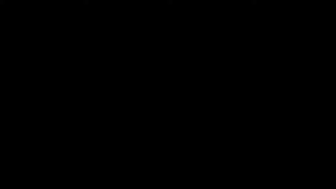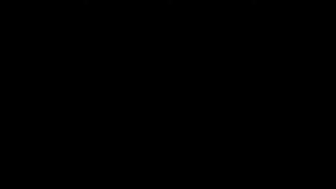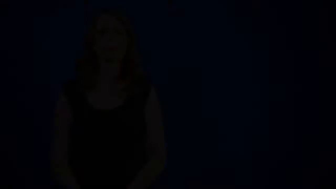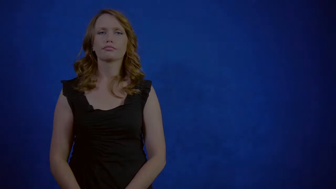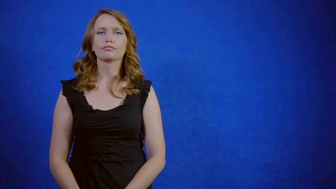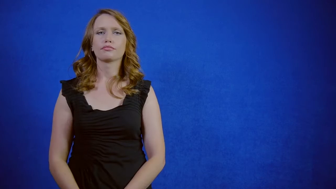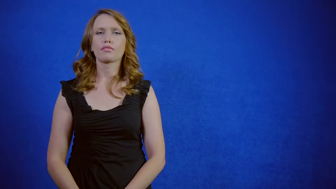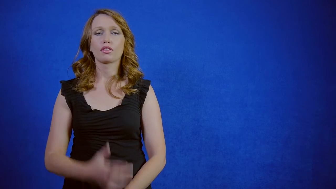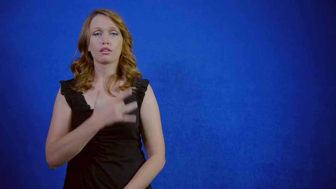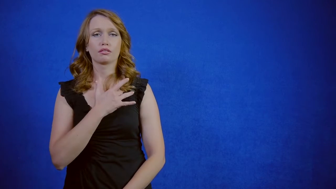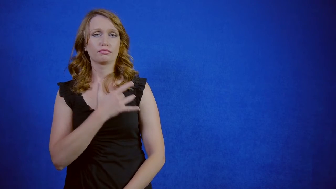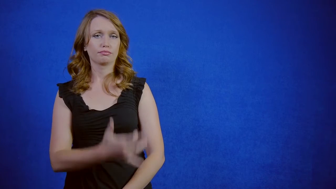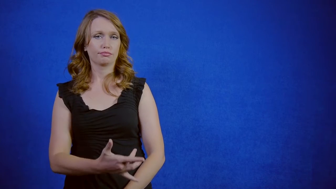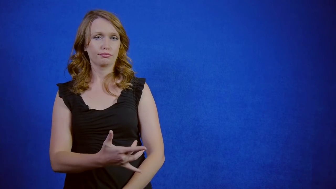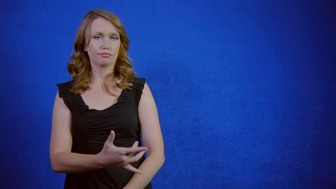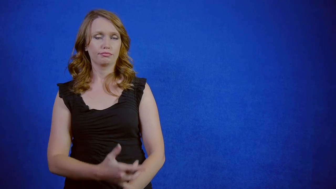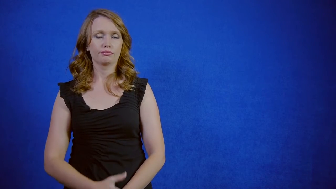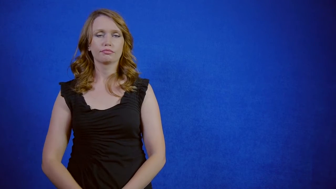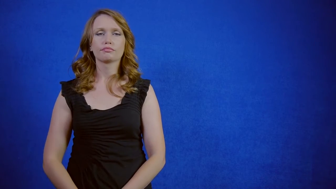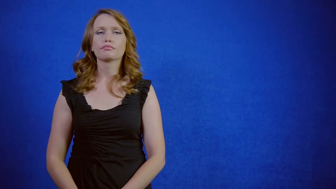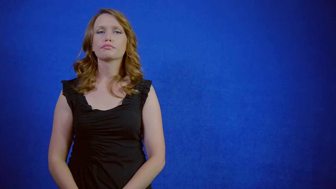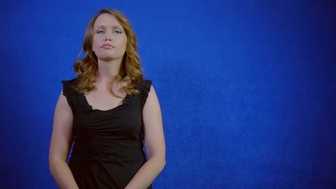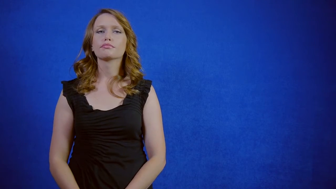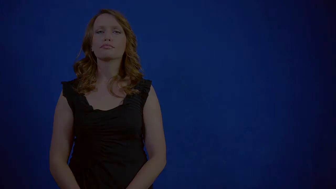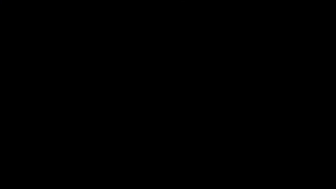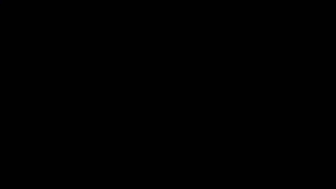Tend to